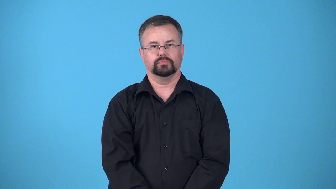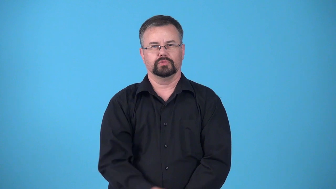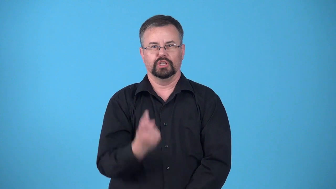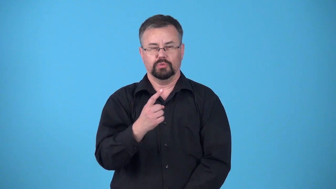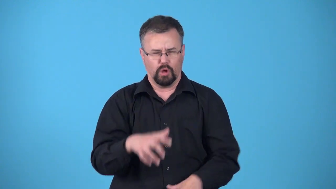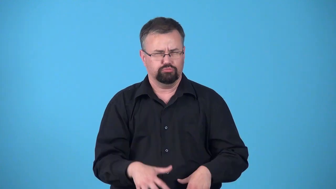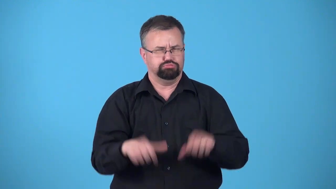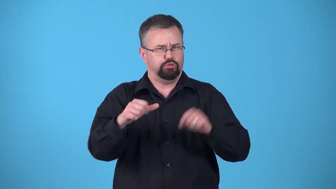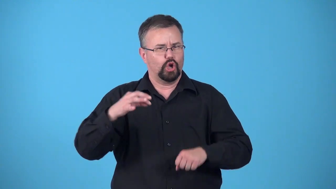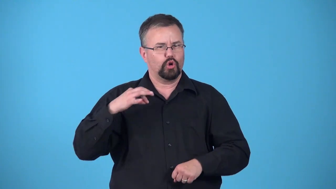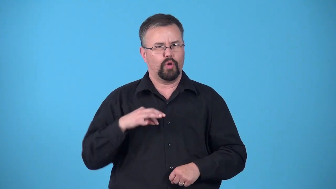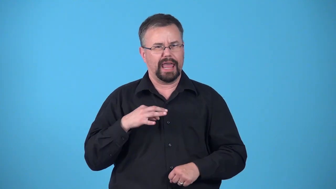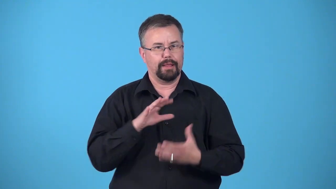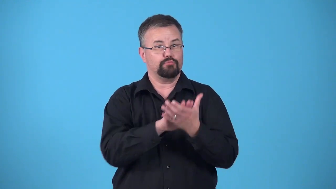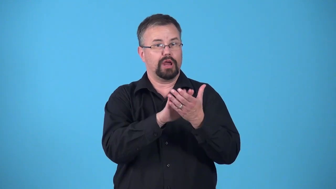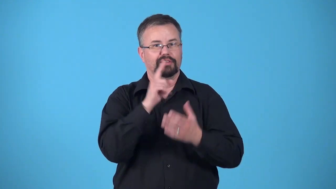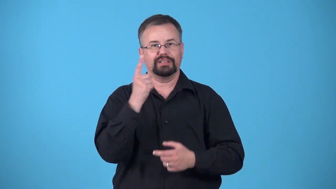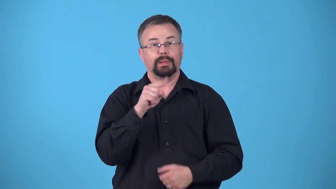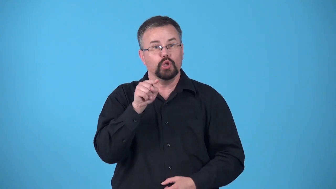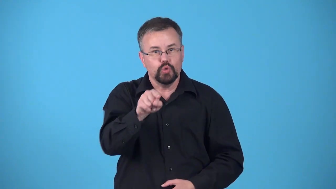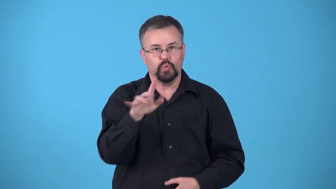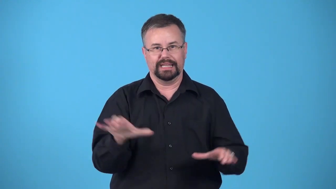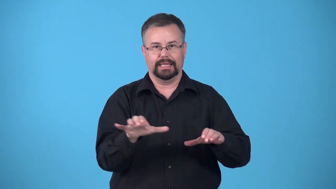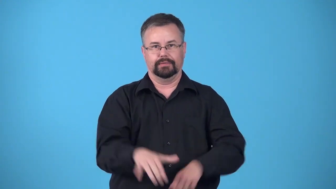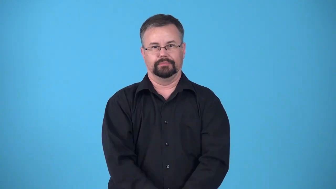steal someone's thunder